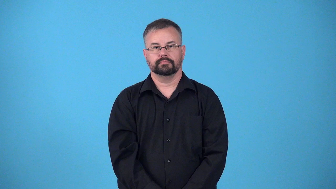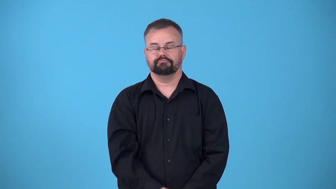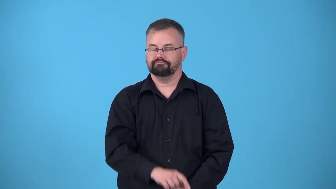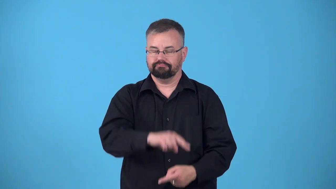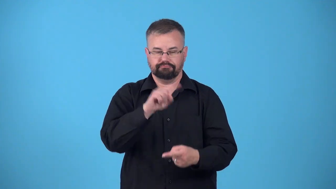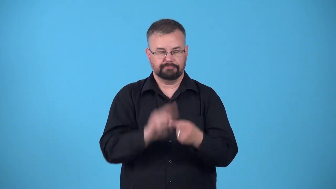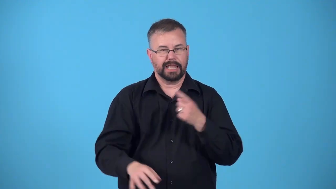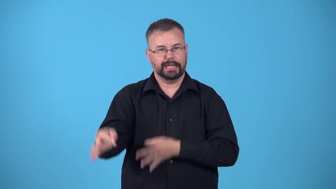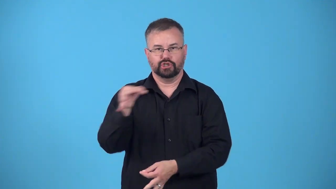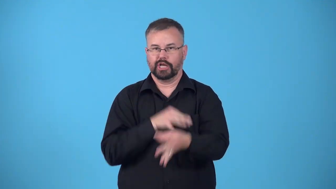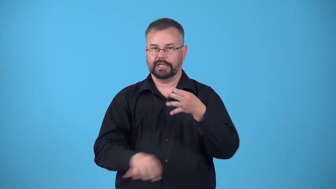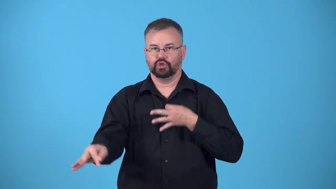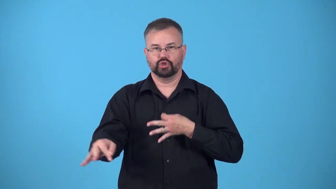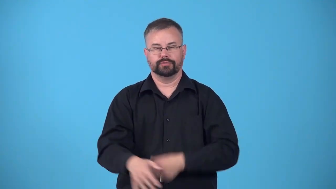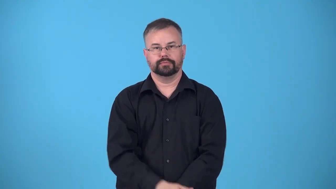unexchangeable